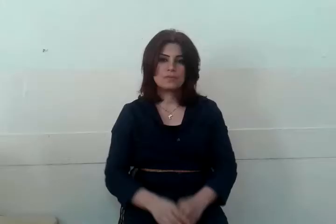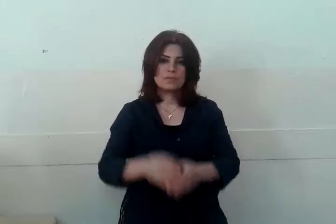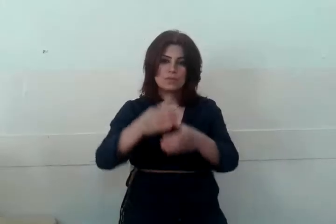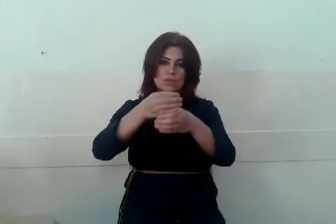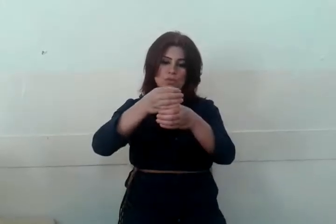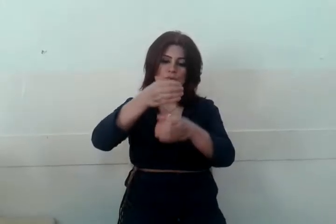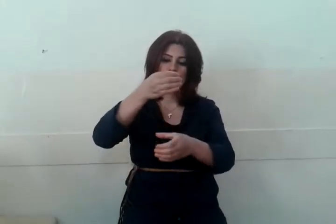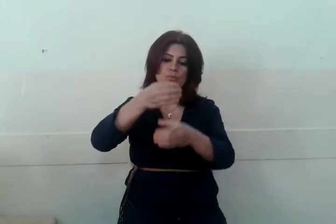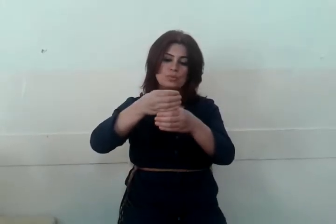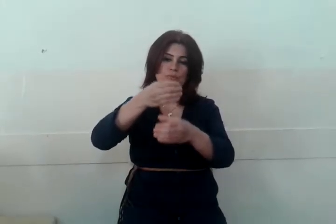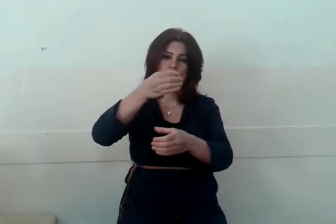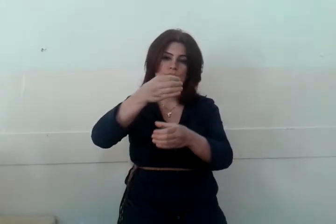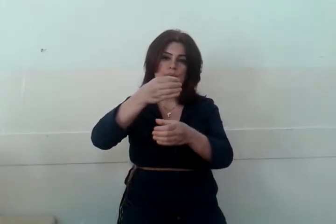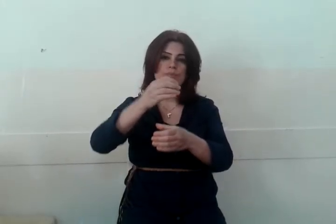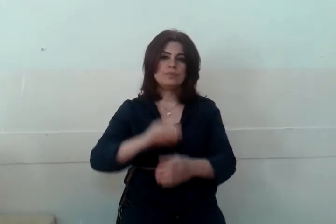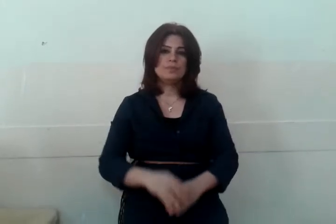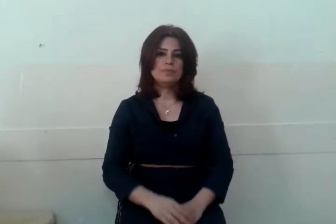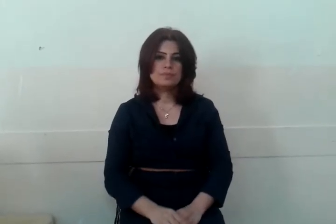tincan